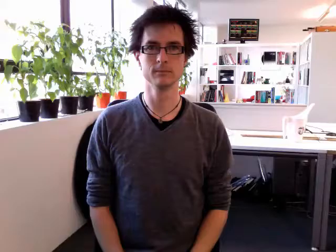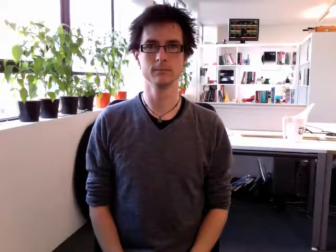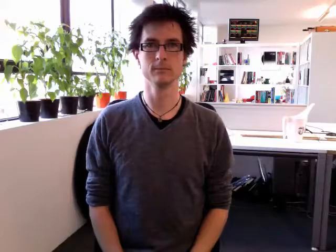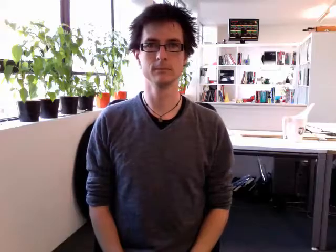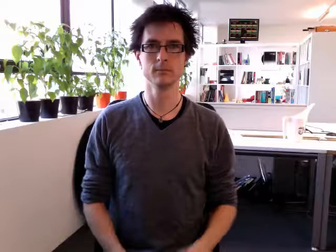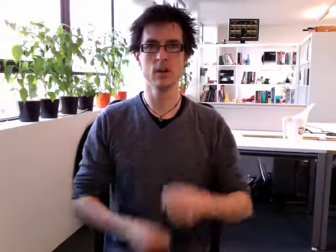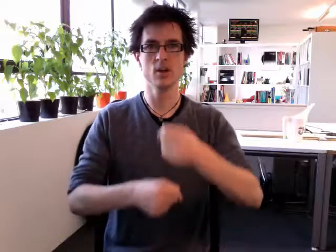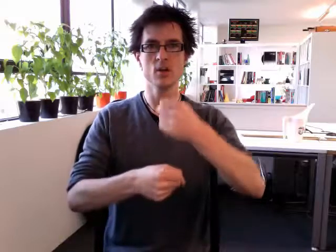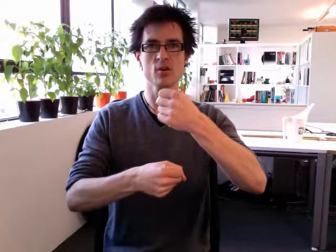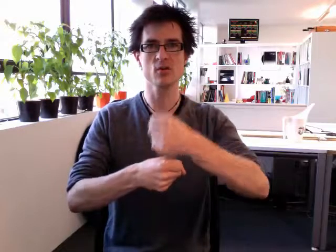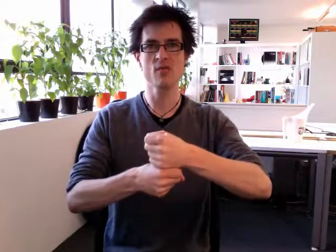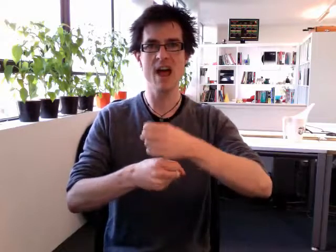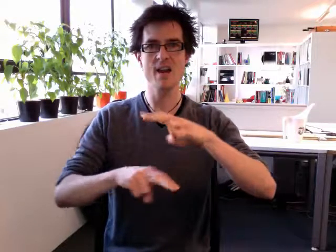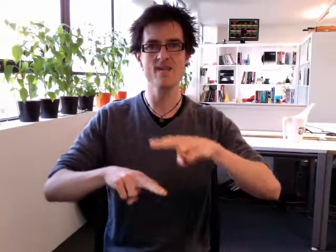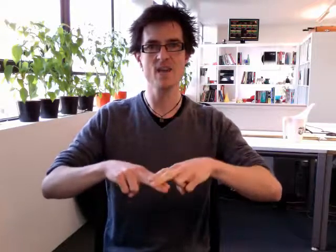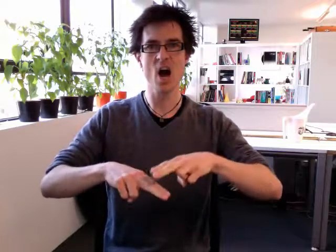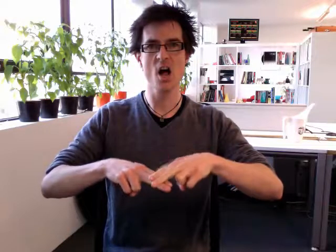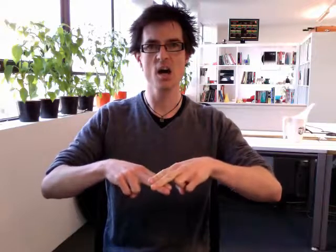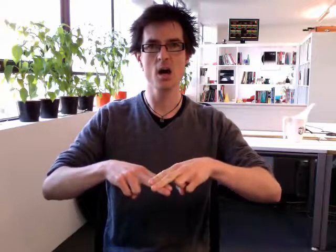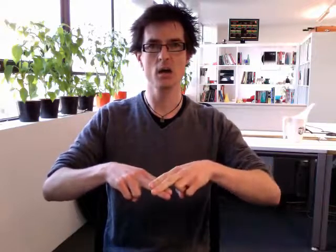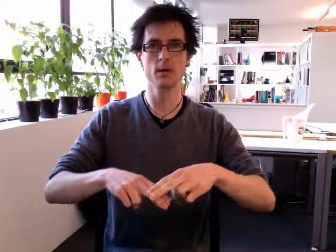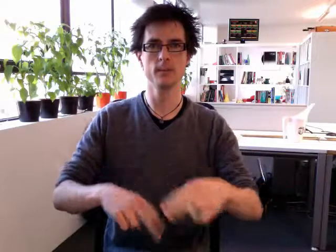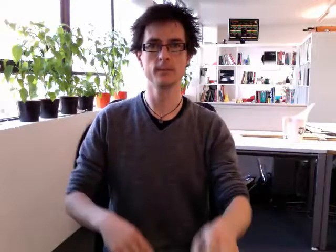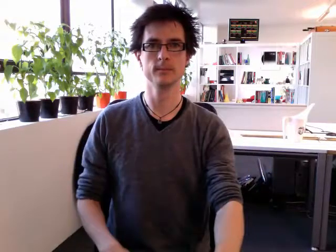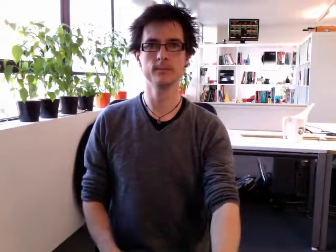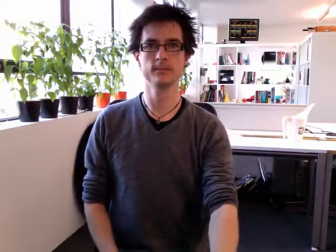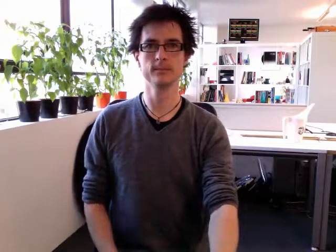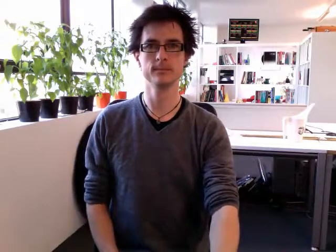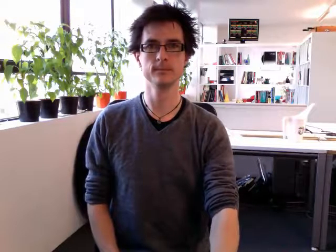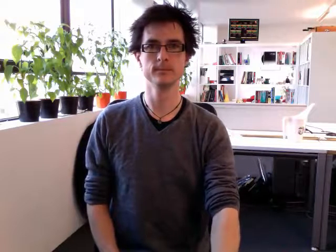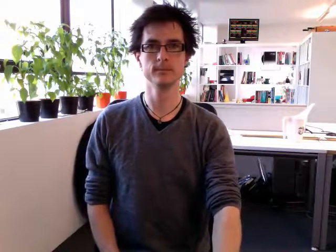grandfather